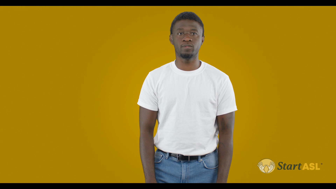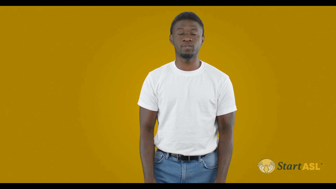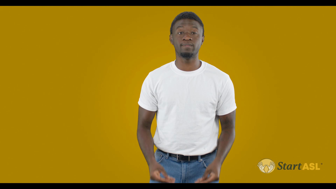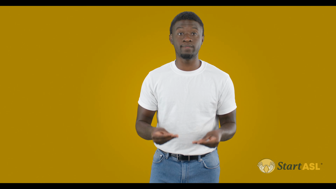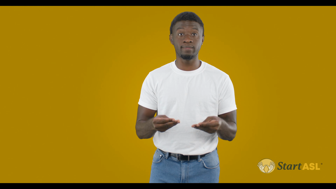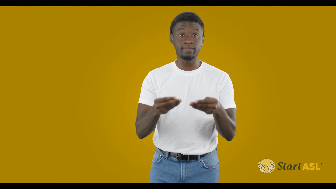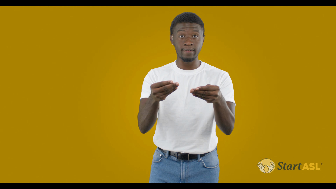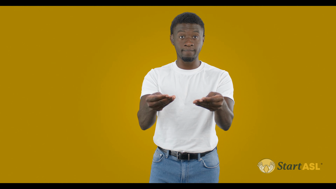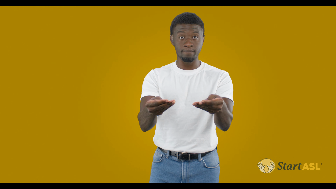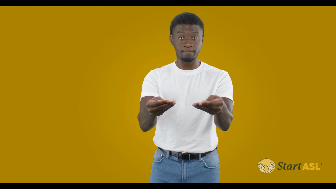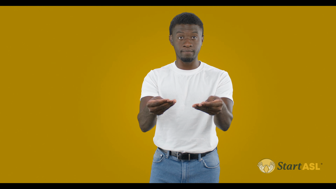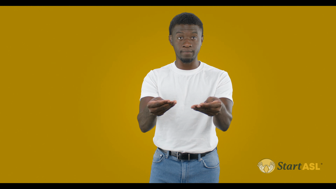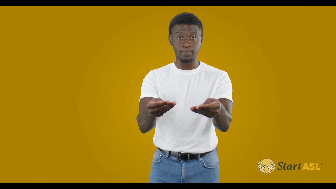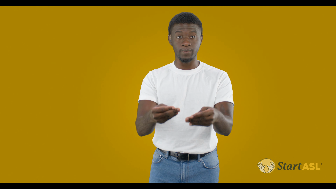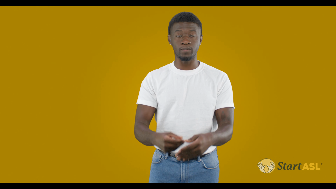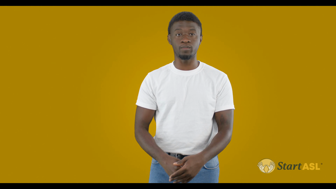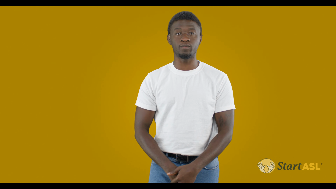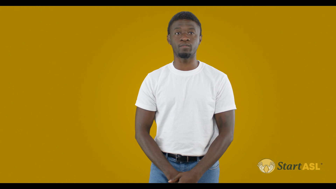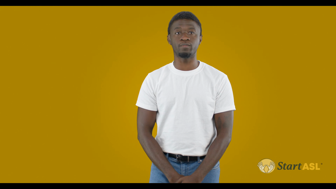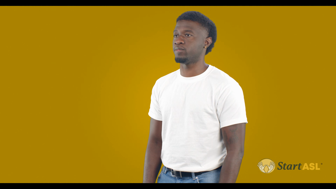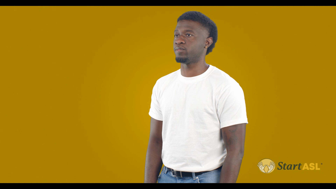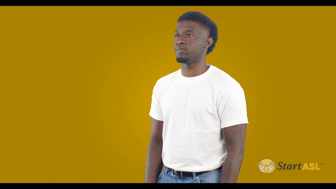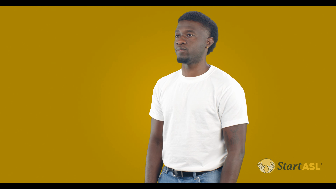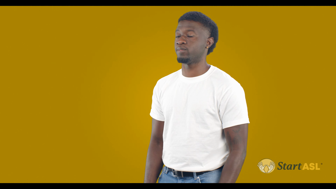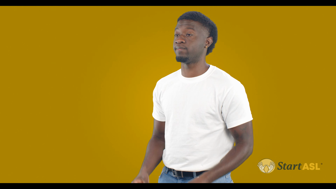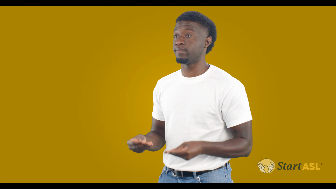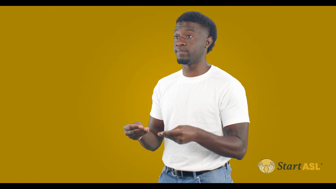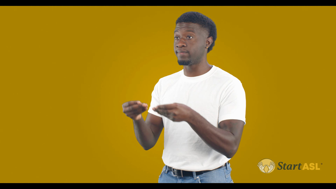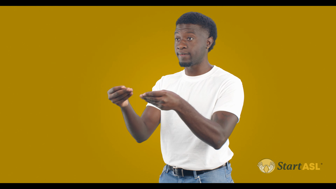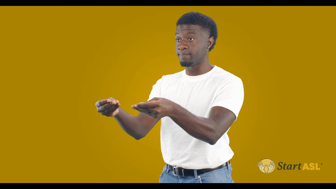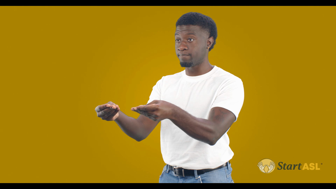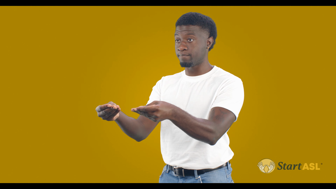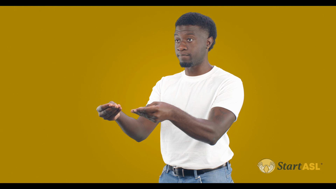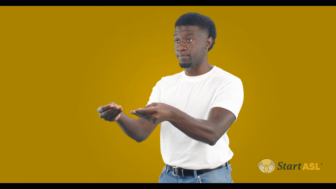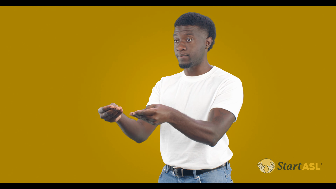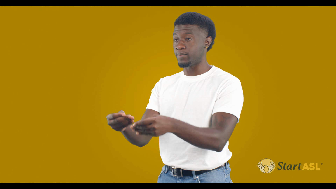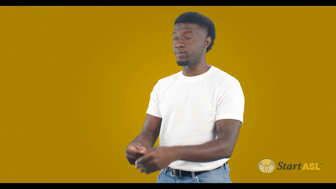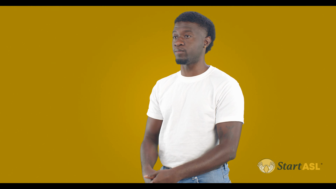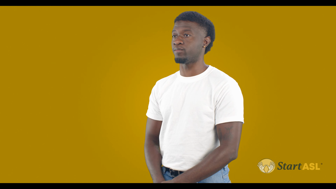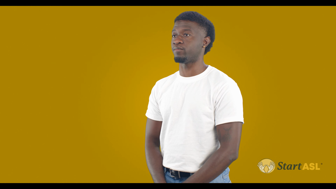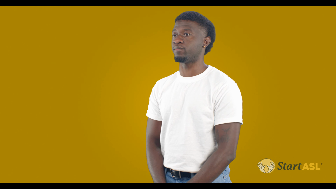give you